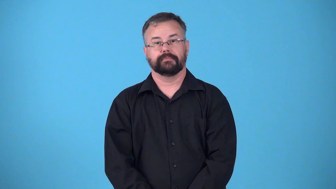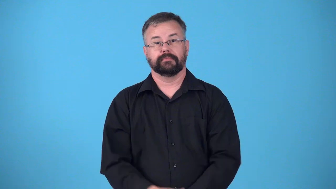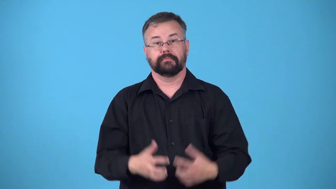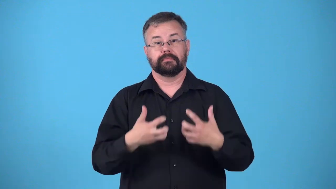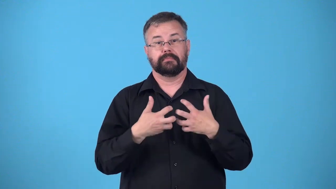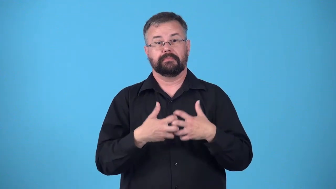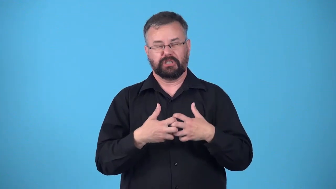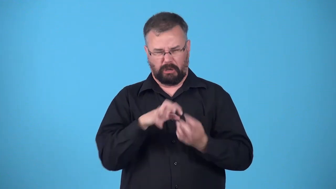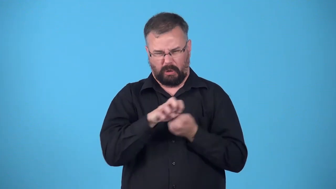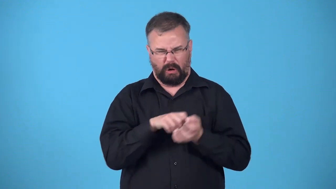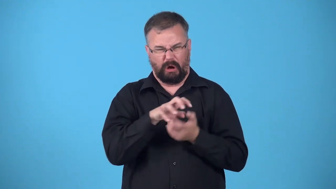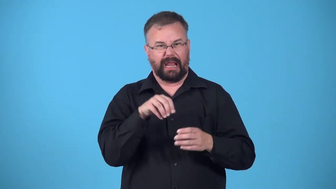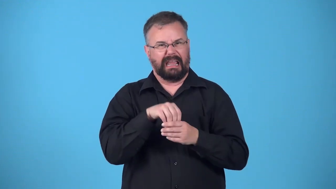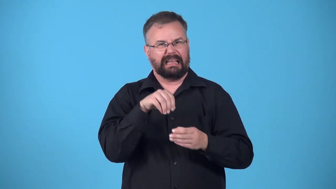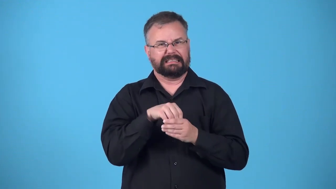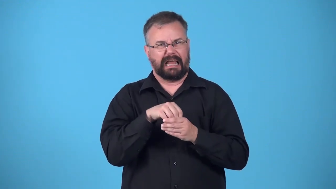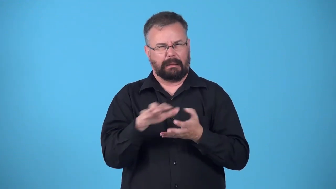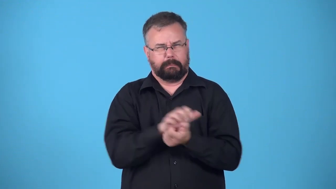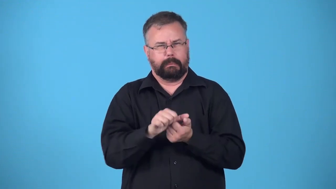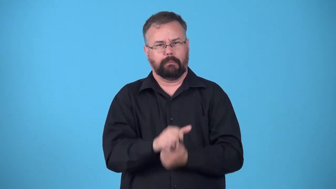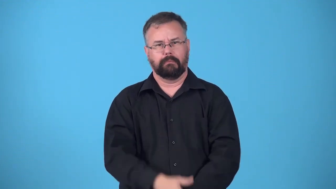chew up